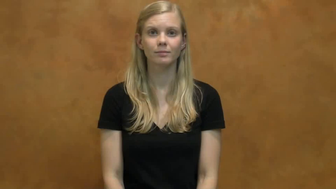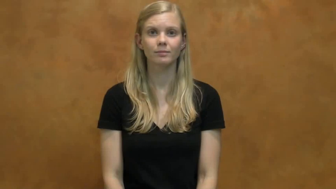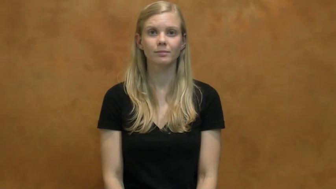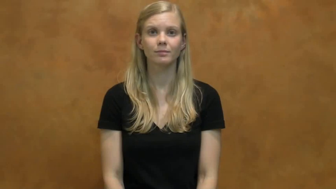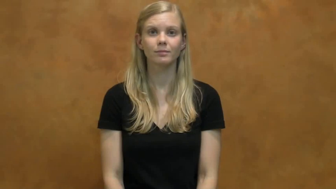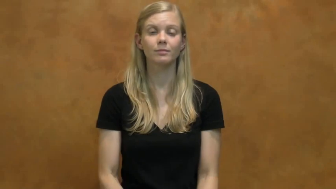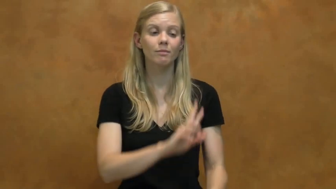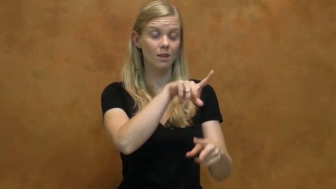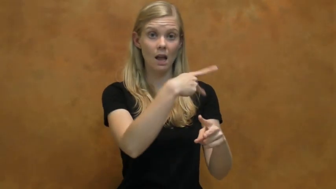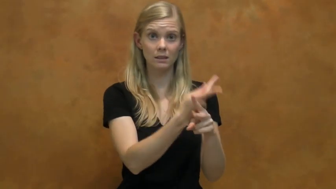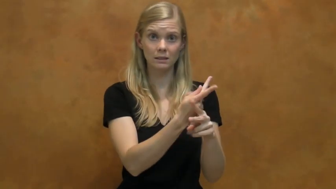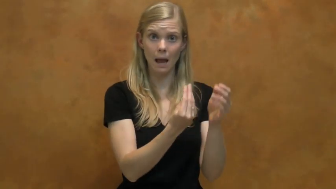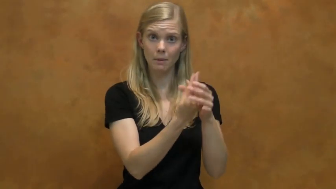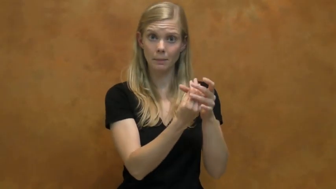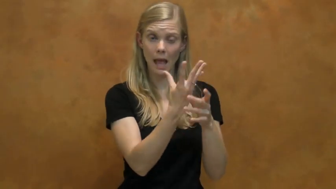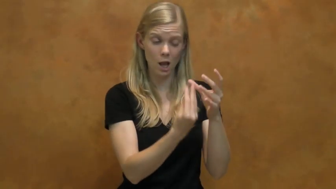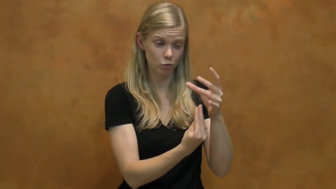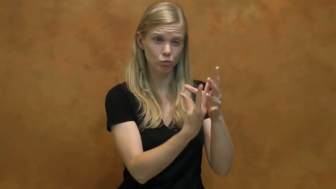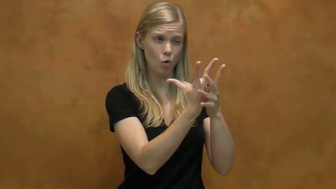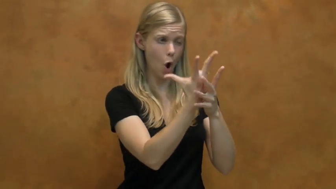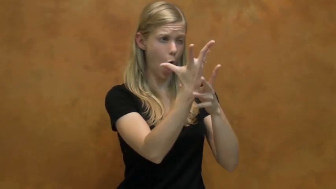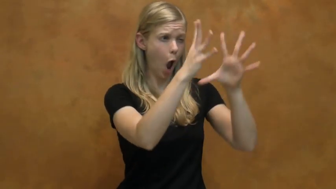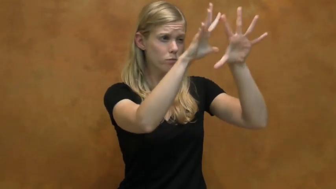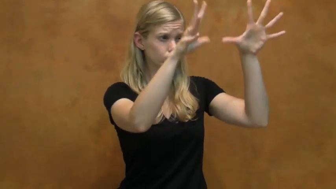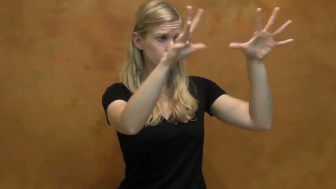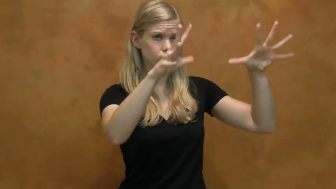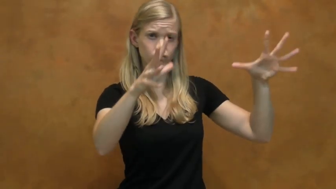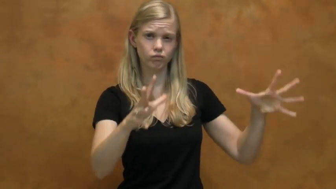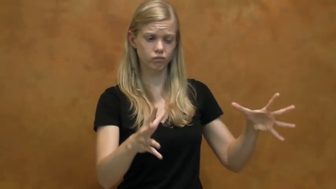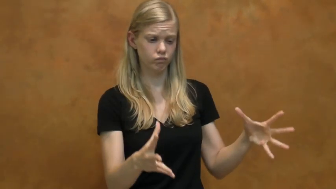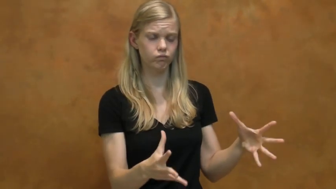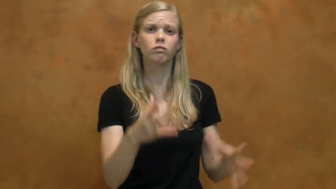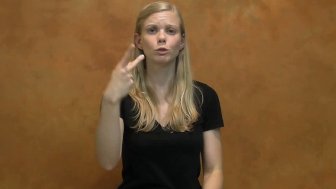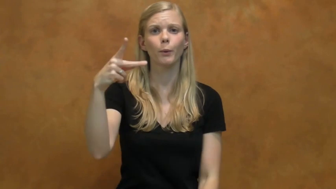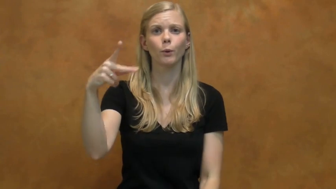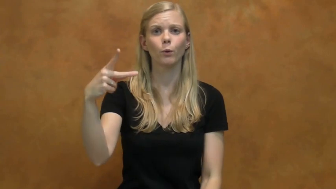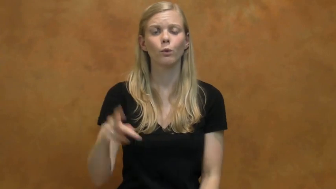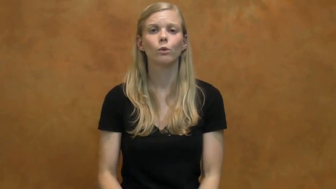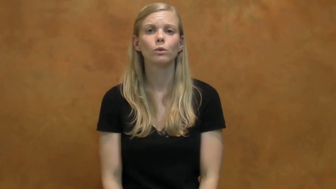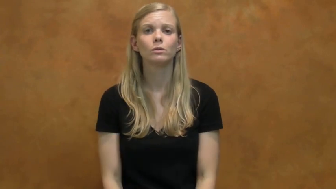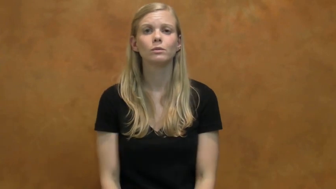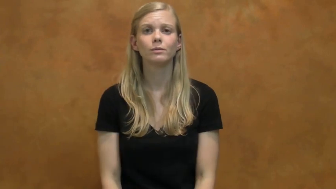lavender